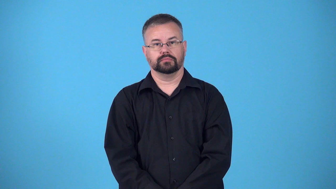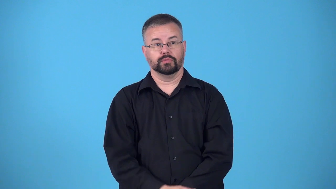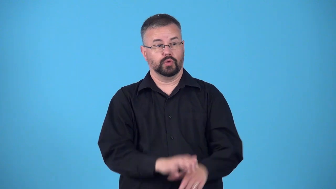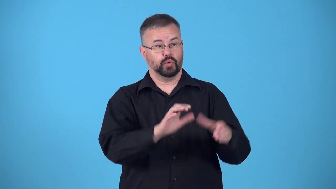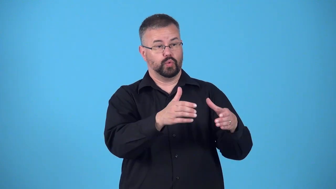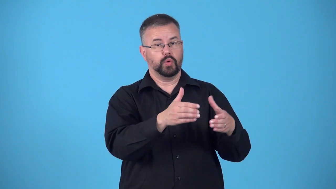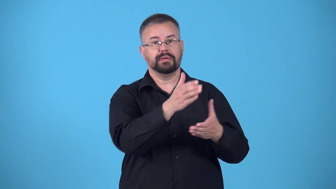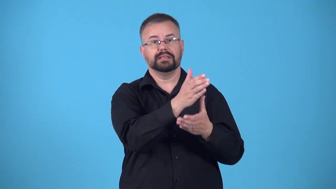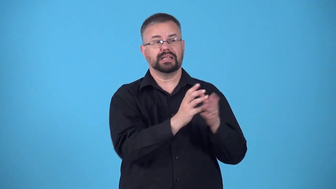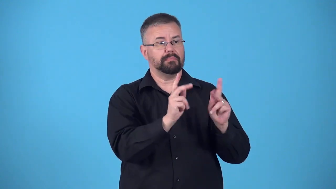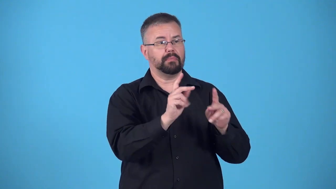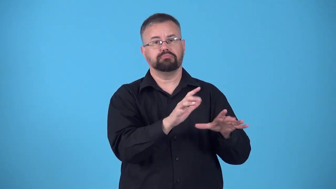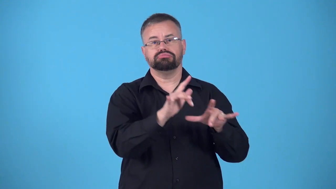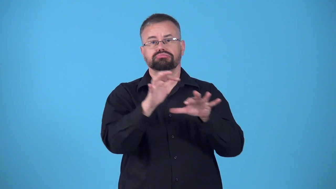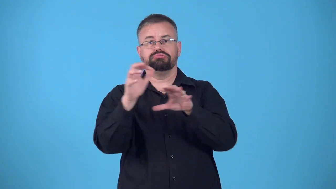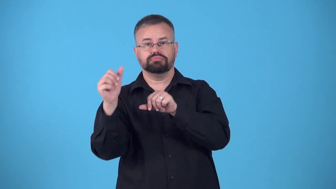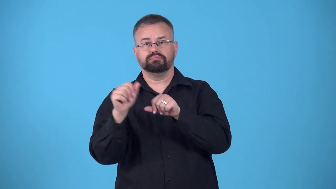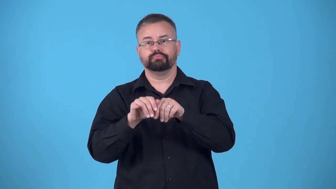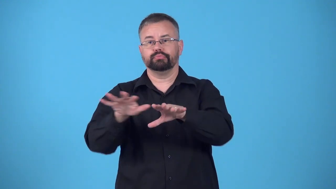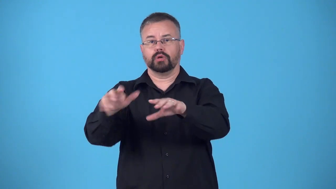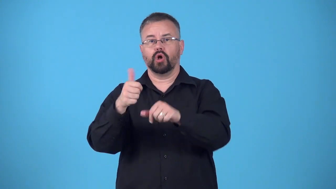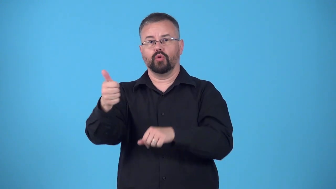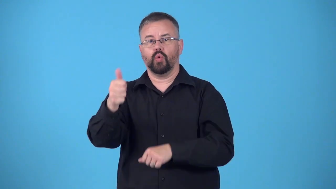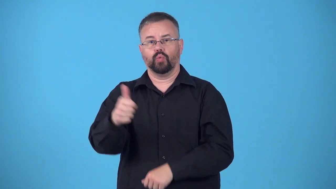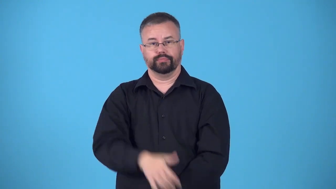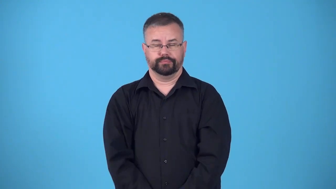split up the group